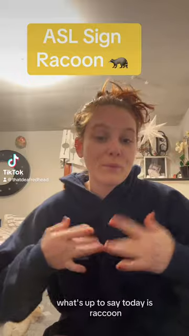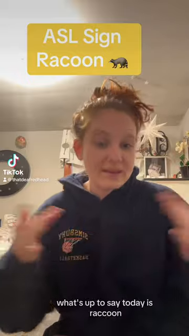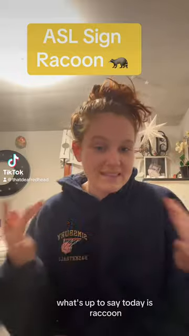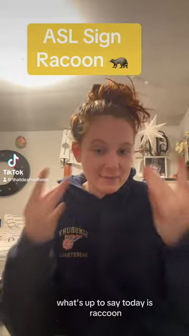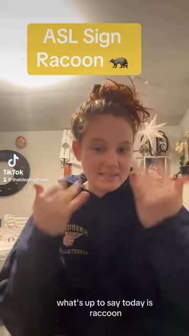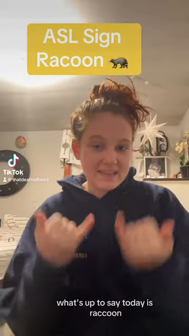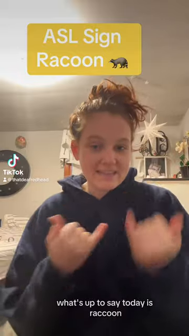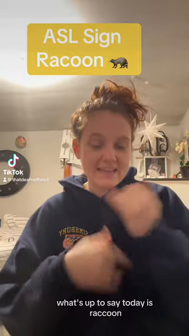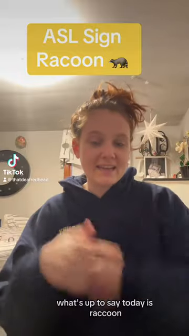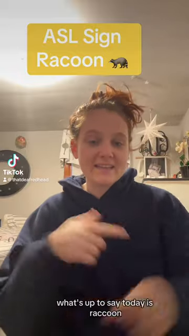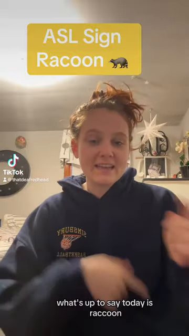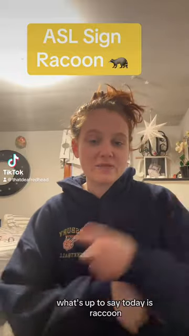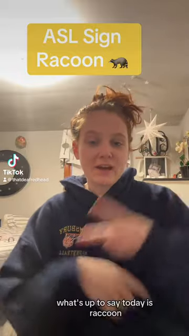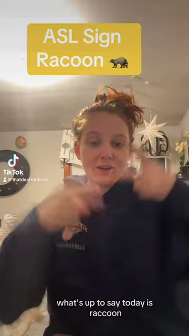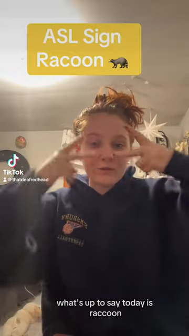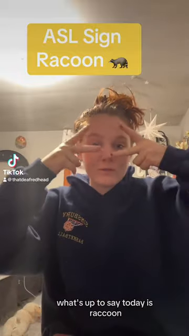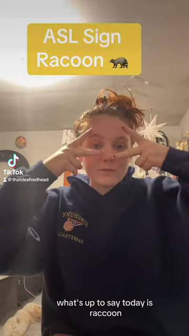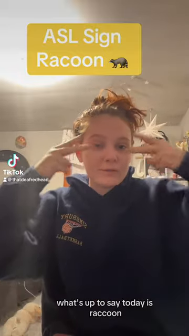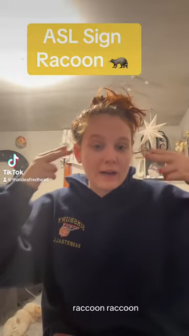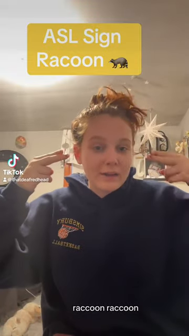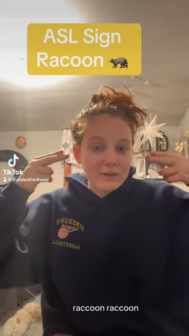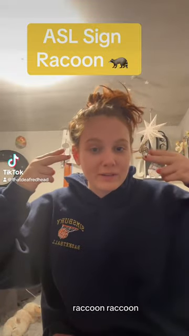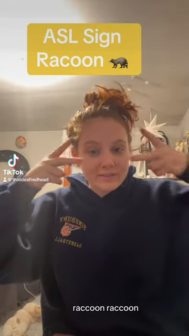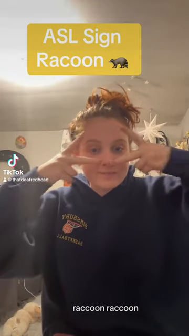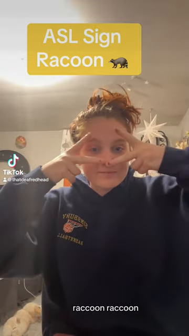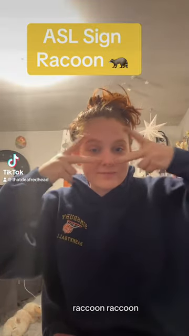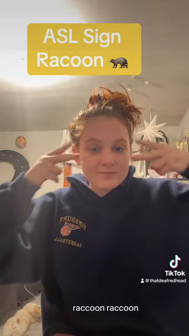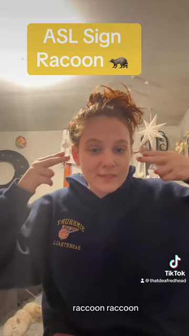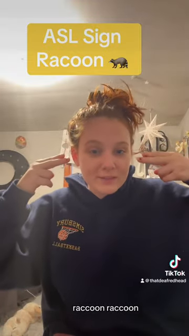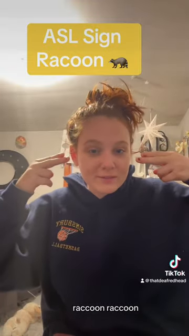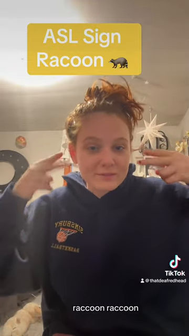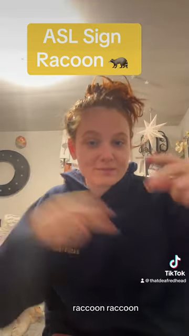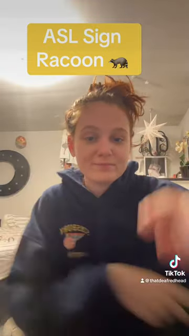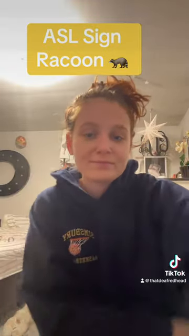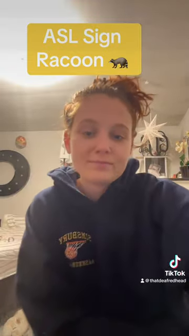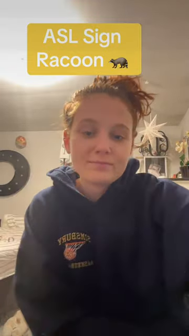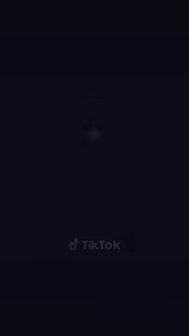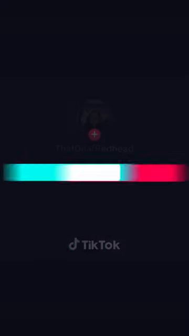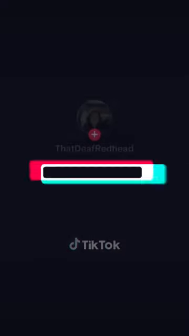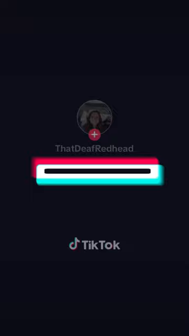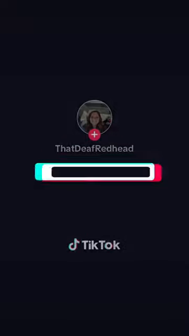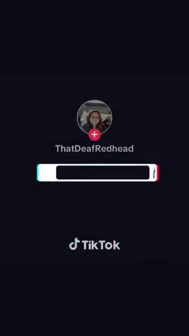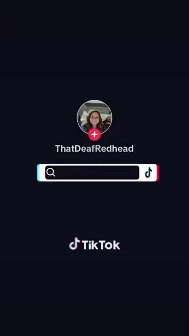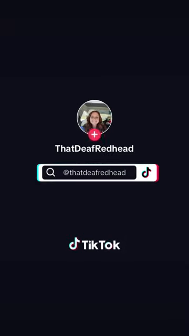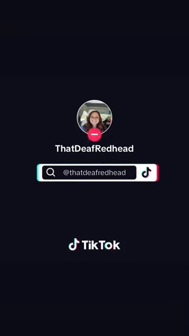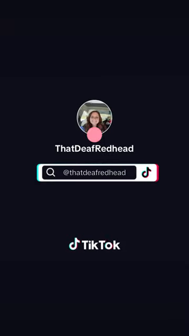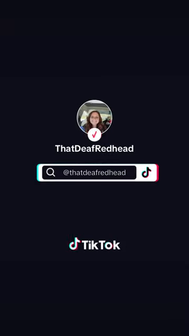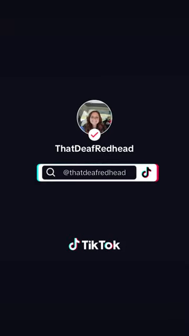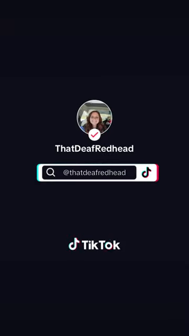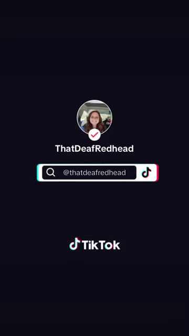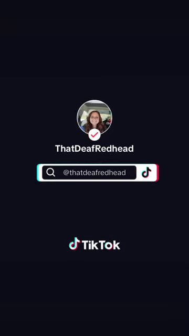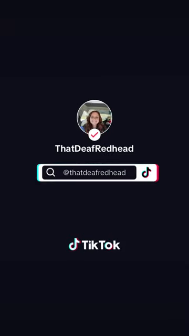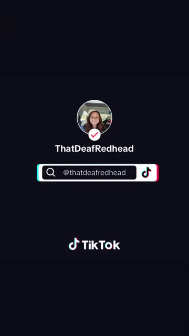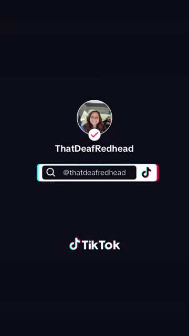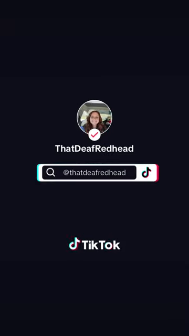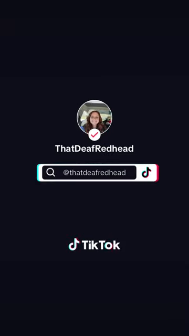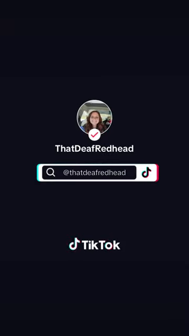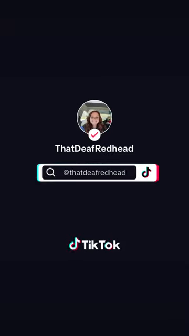Raccoon